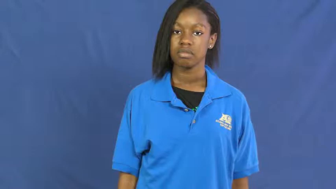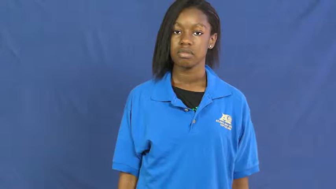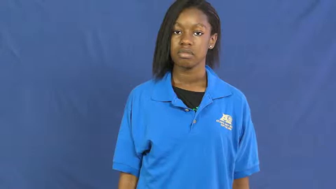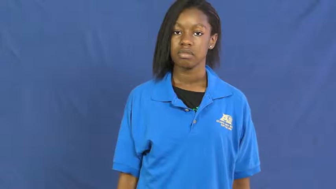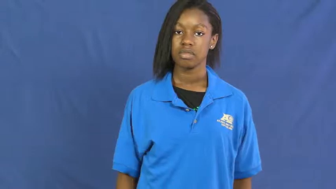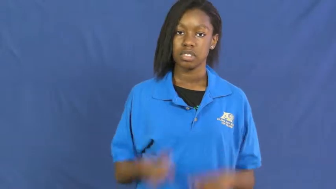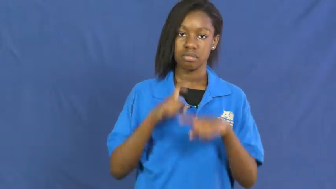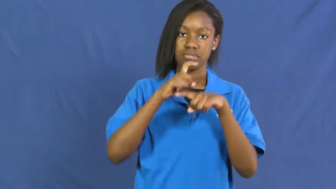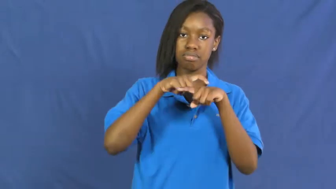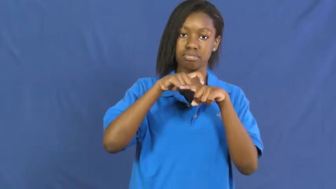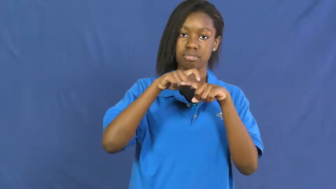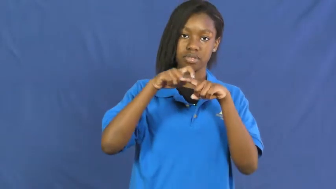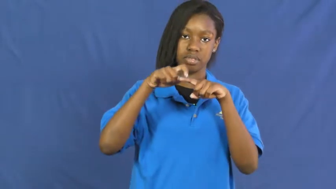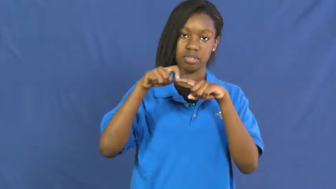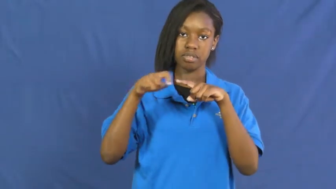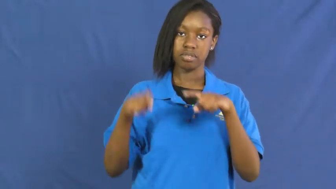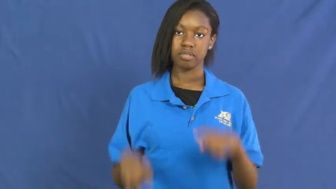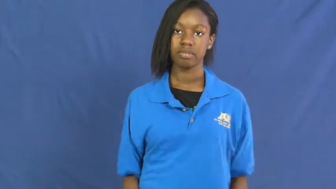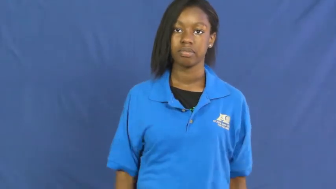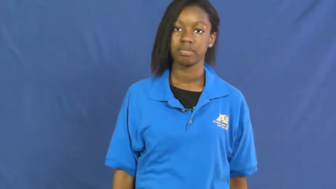sew-machine